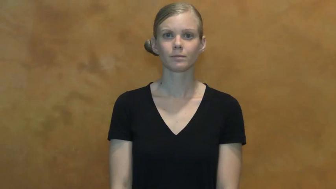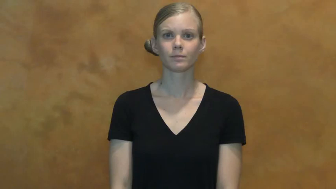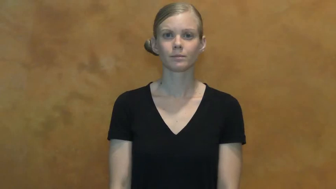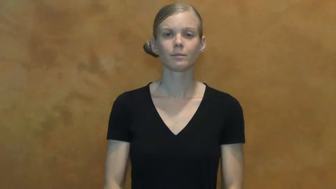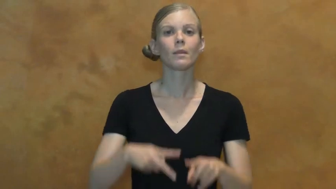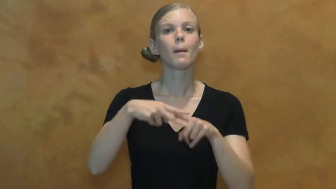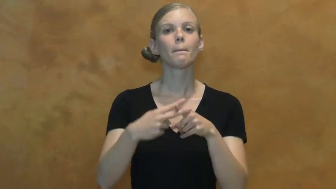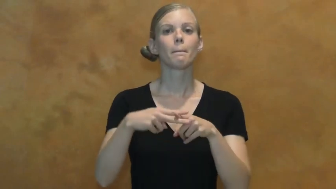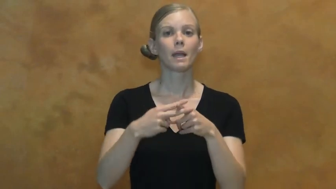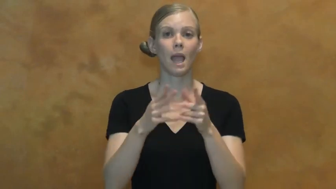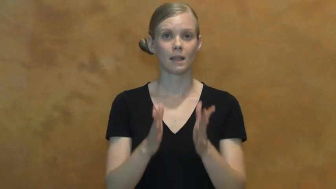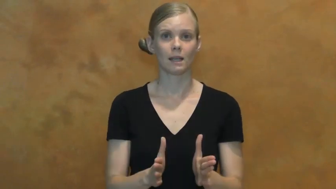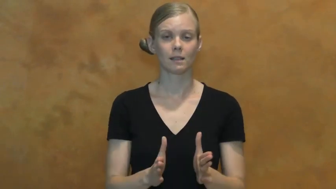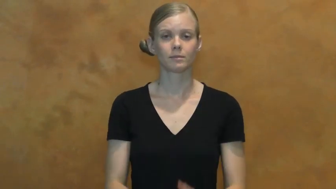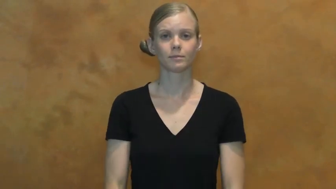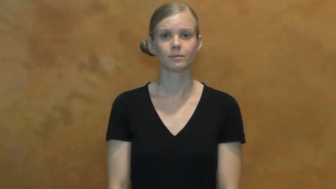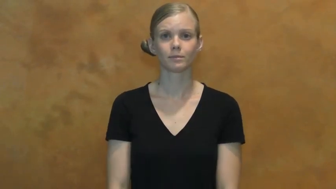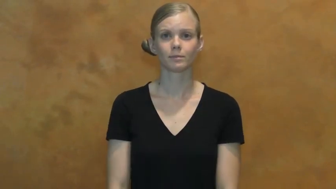mechanic